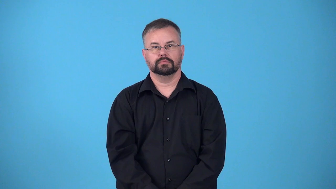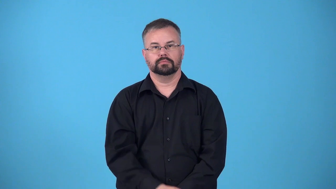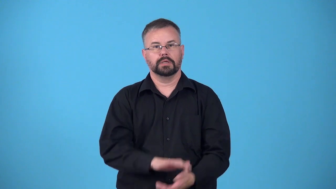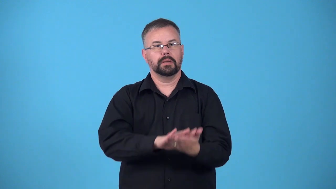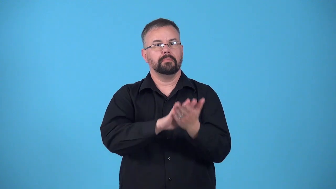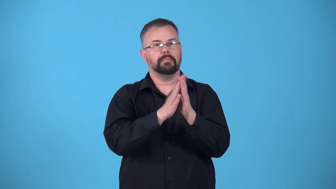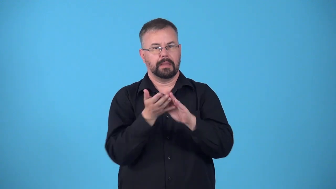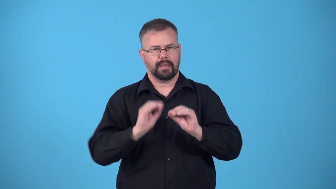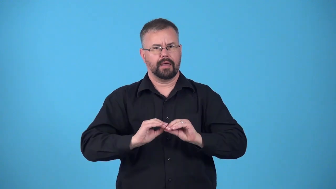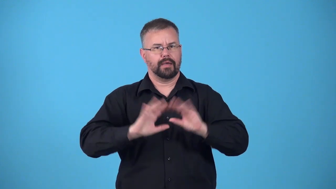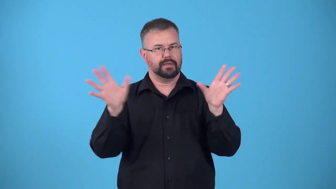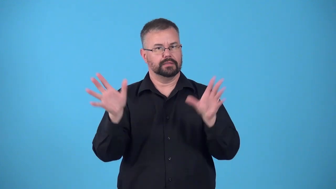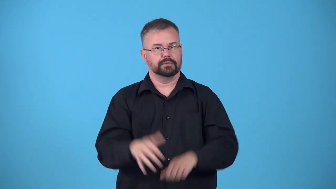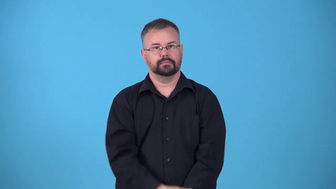unfold